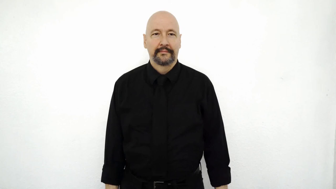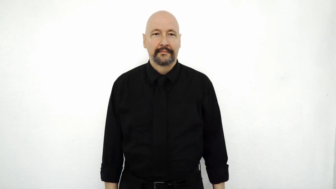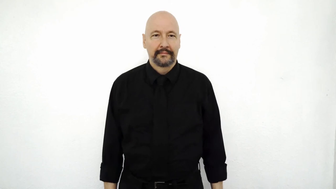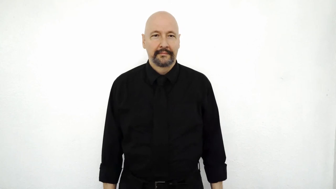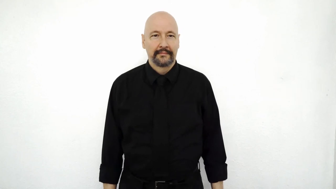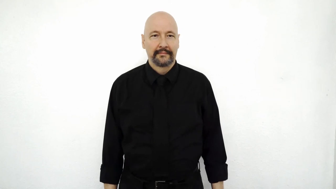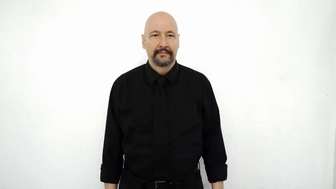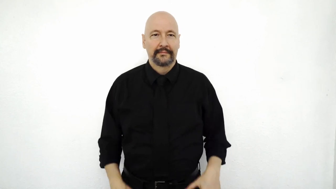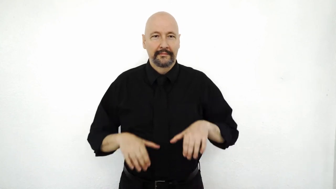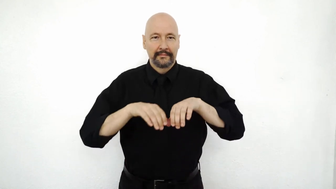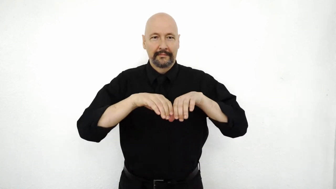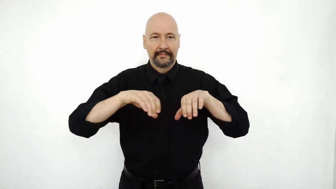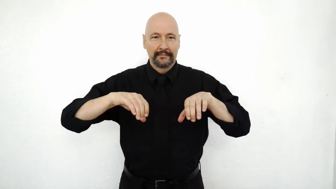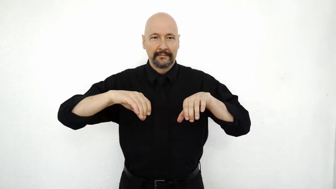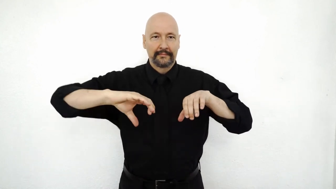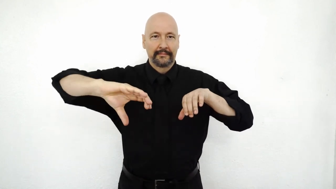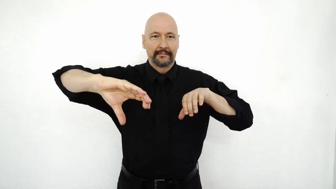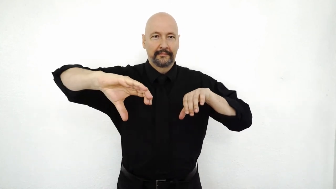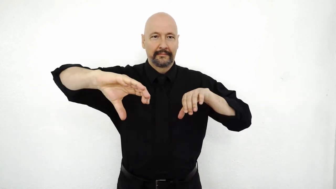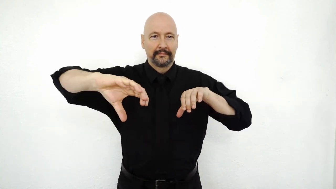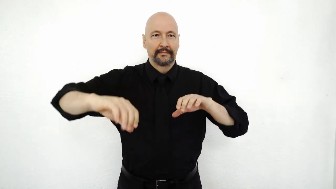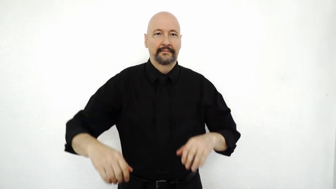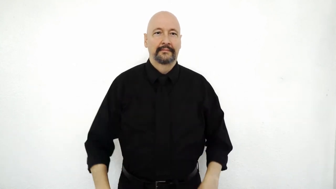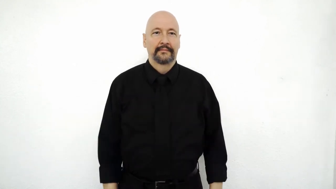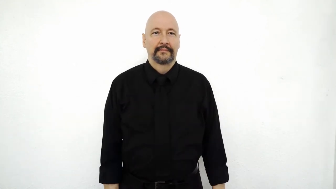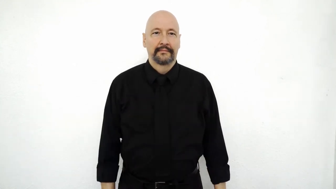couch (sectional couch configuration) (02) ASL depiction (cl-cc) classifier-c